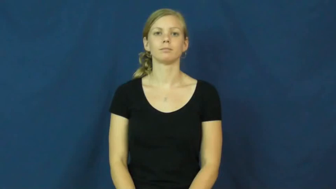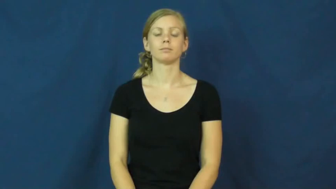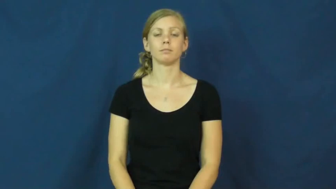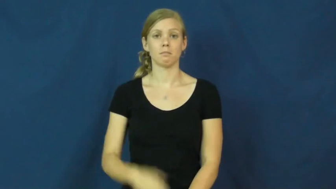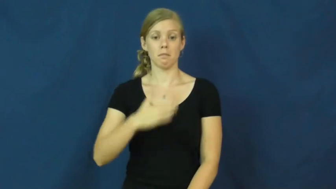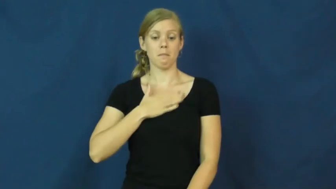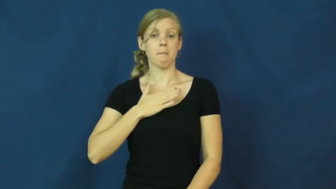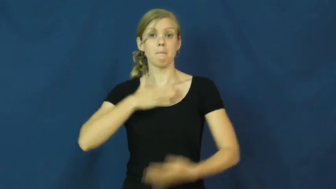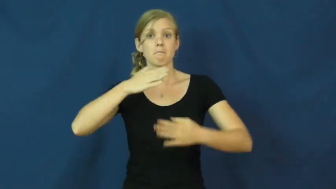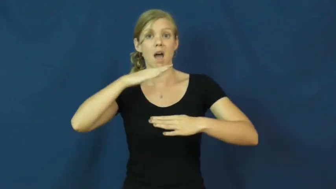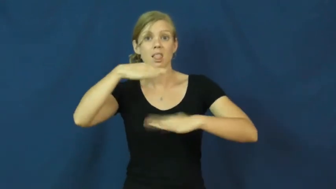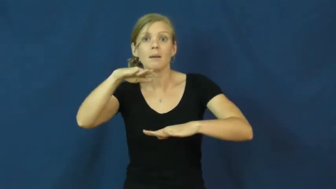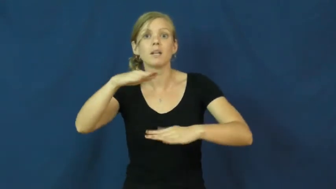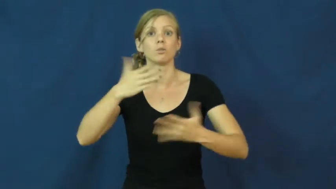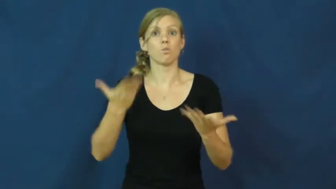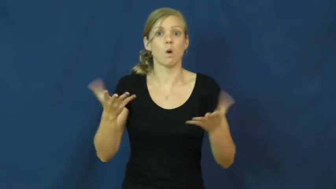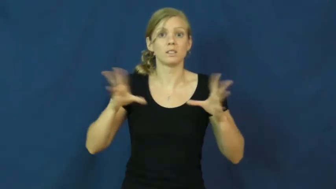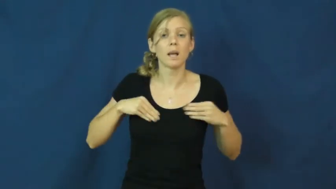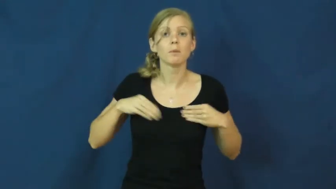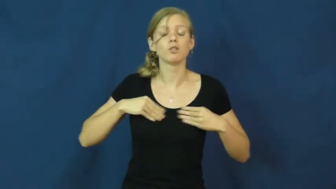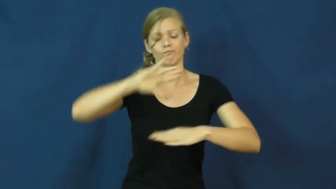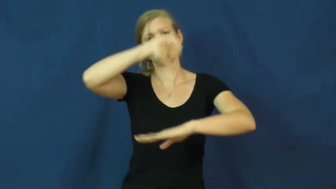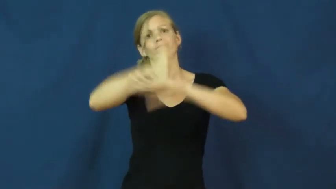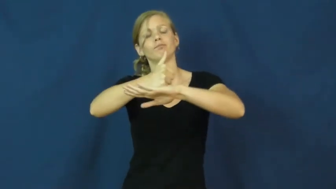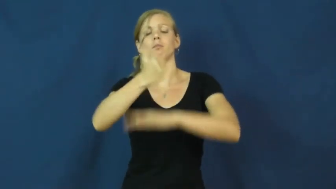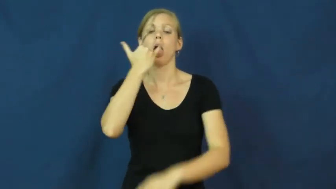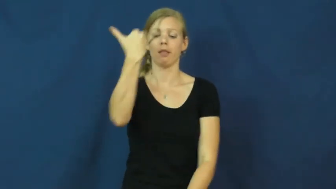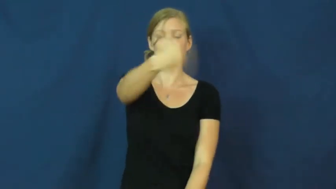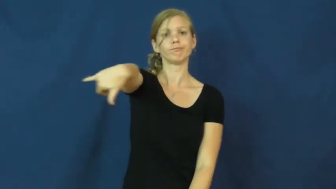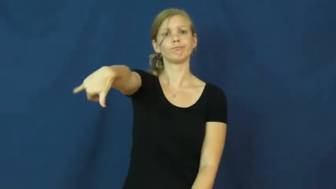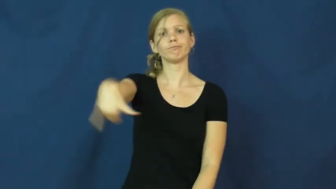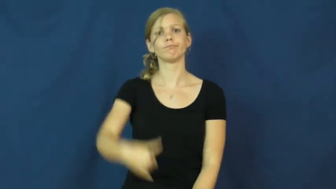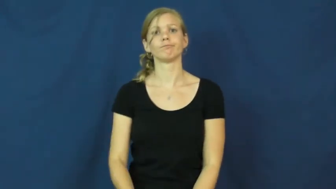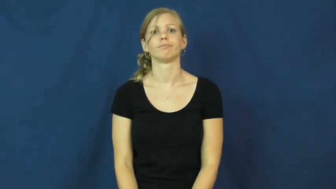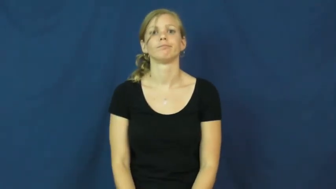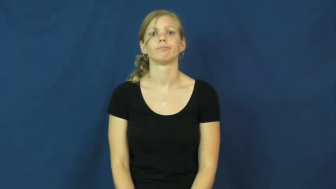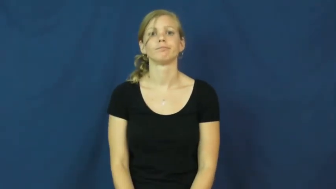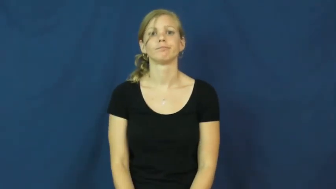draw the line